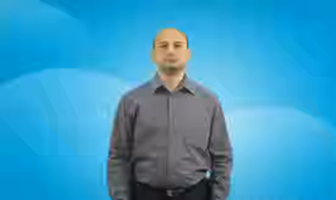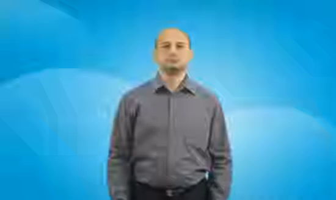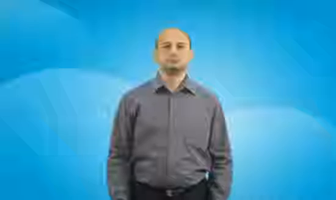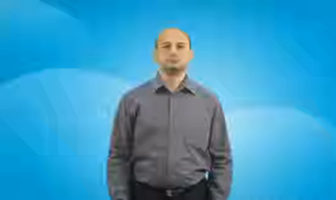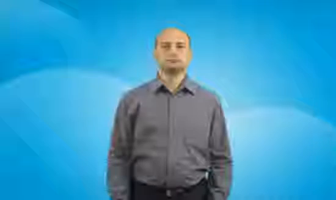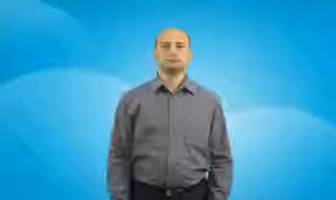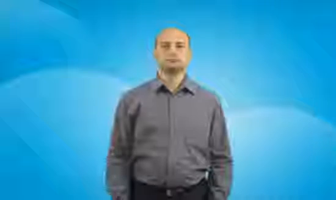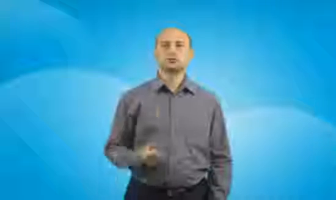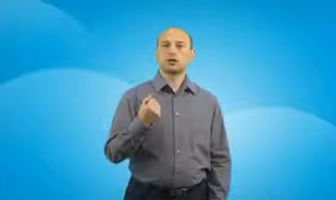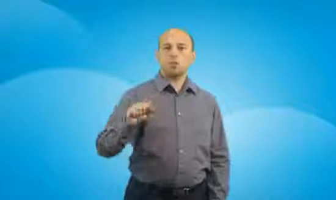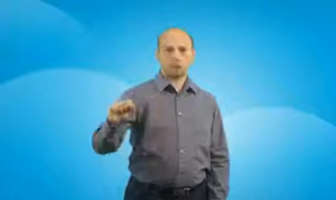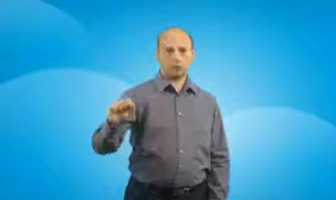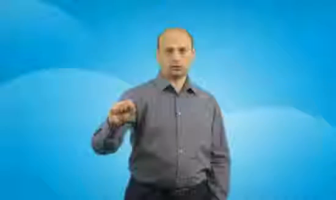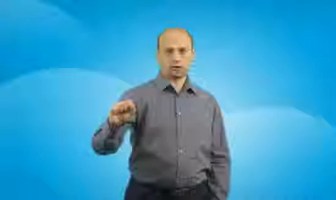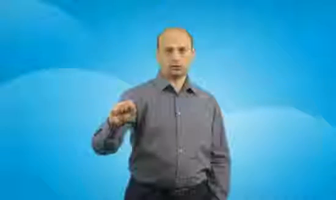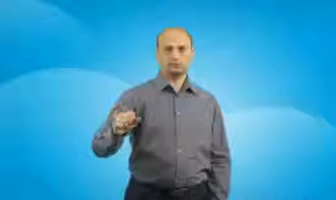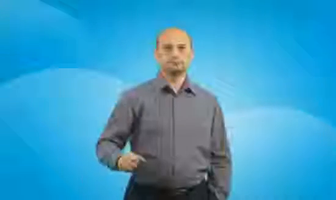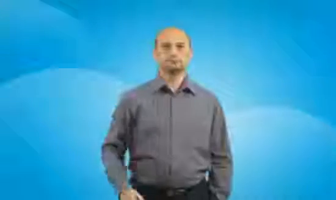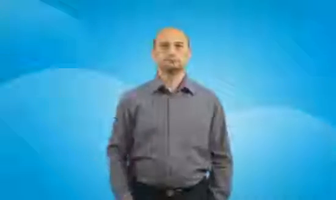Right-wing